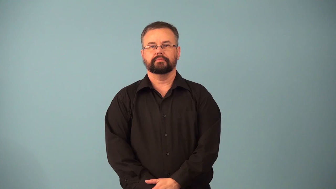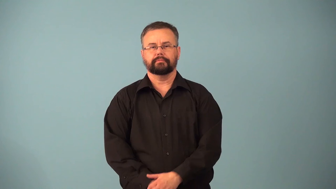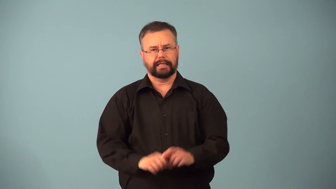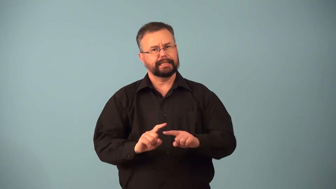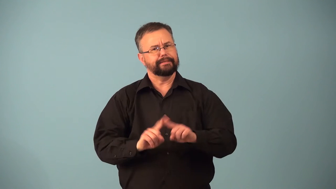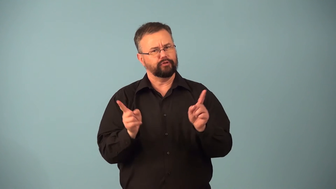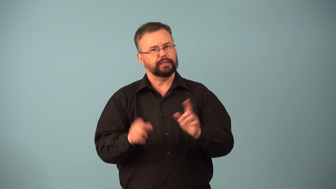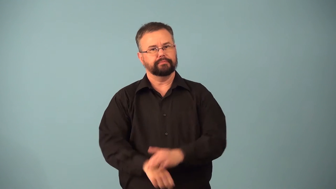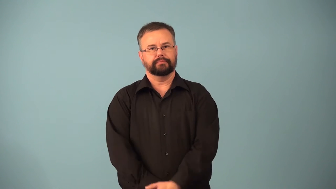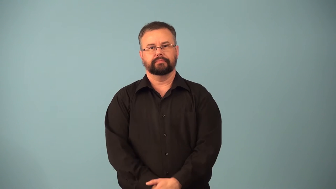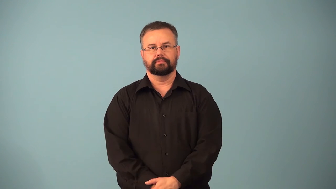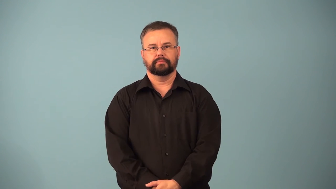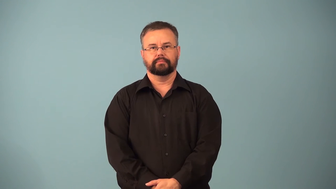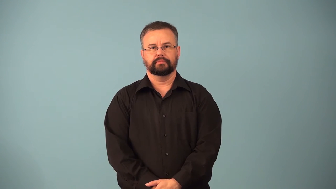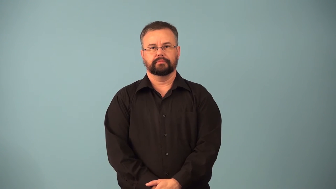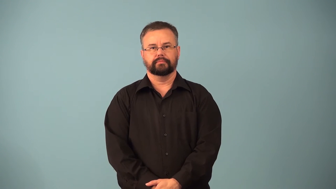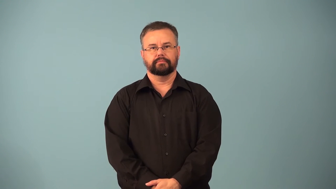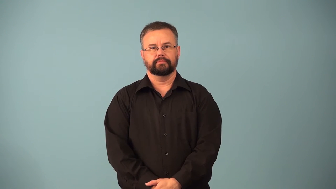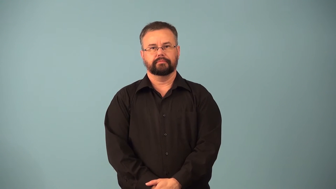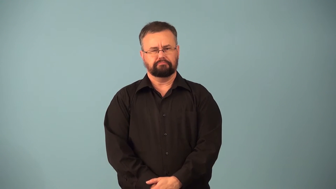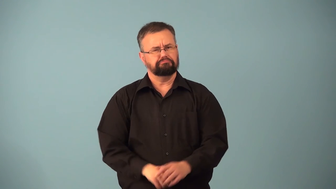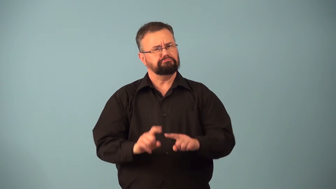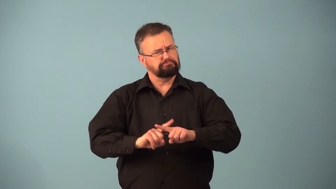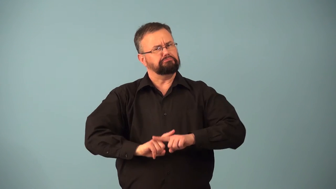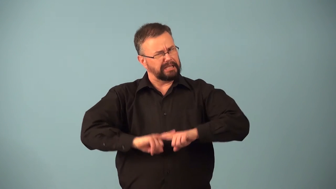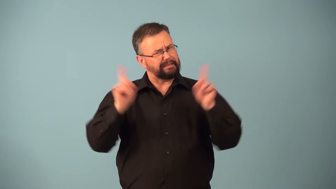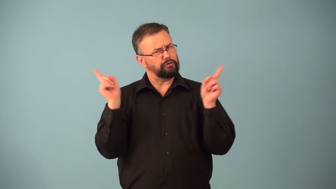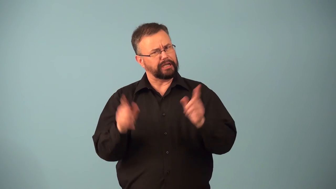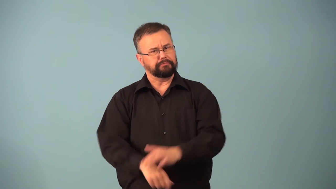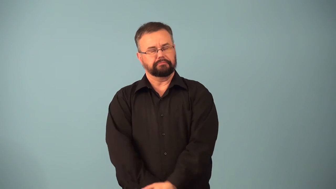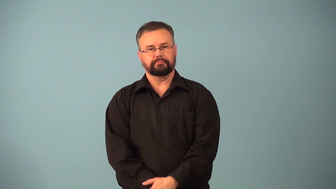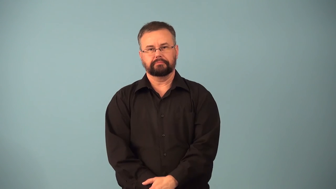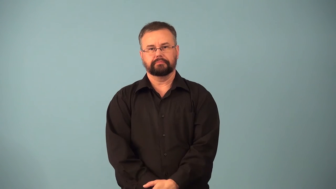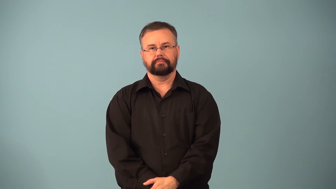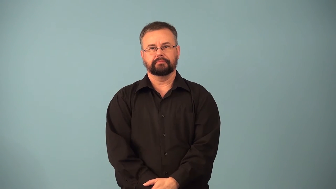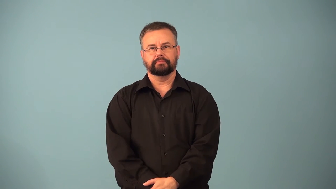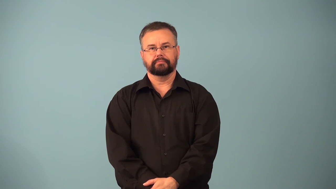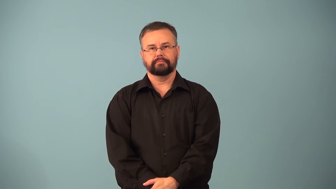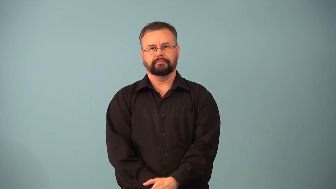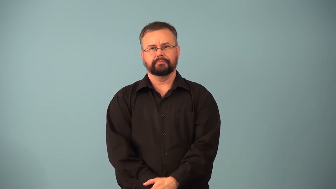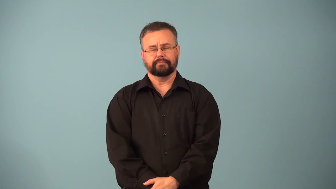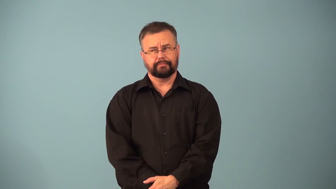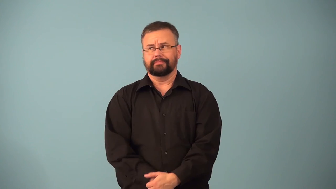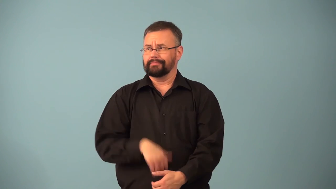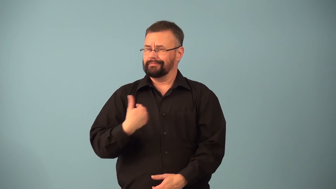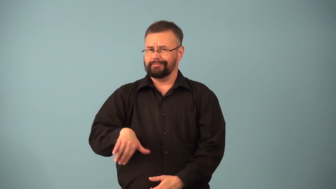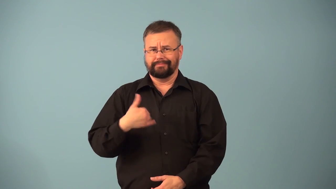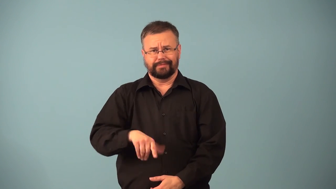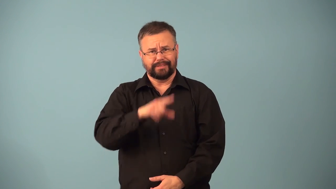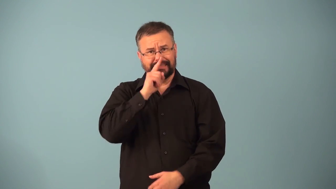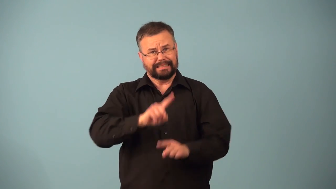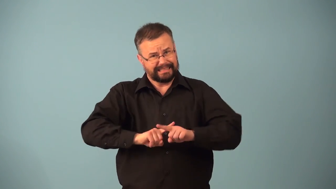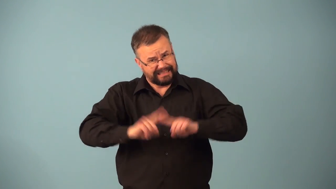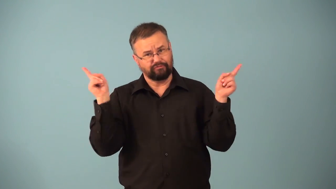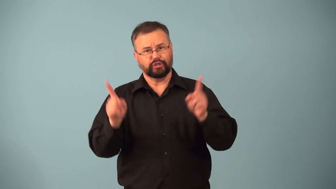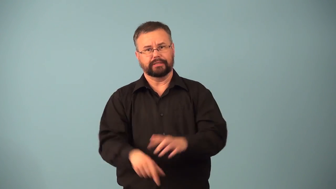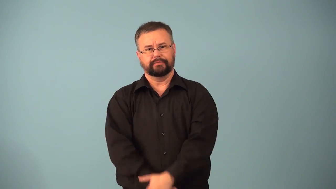distinct,distincter,distinctest